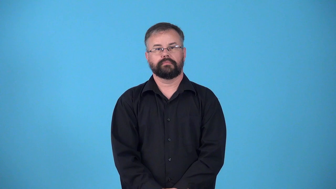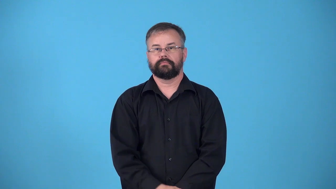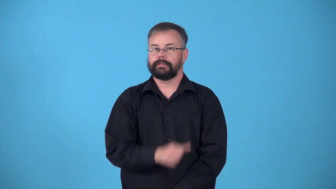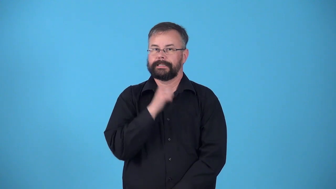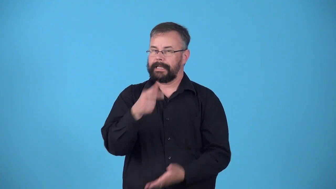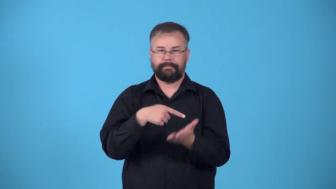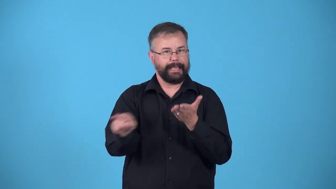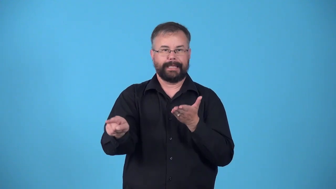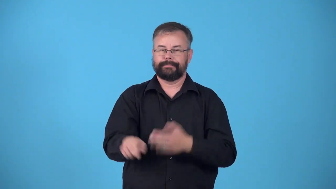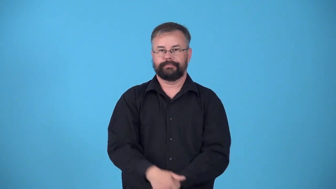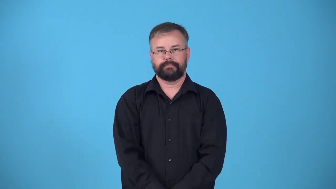nonpayment